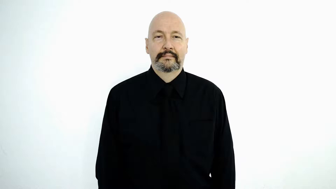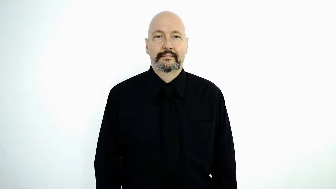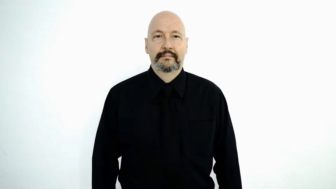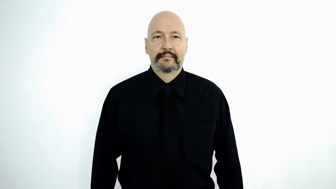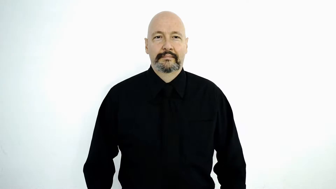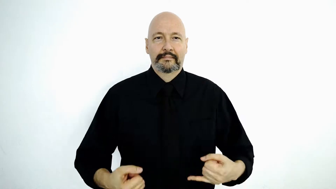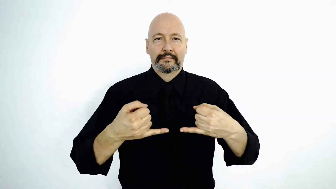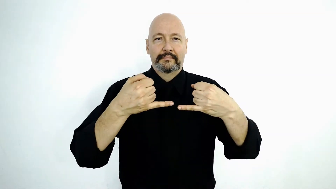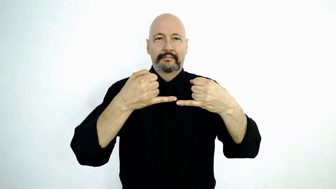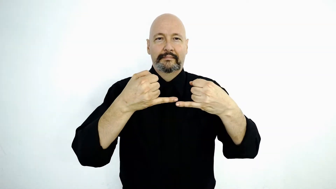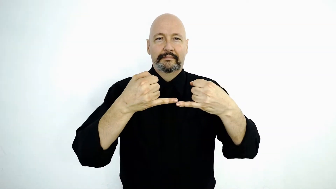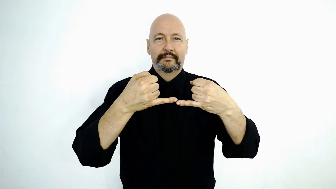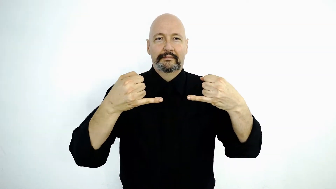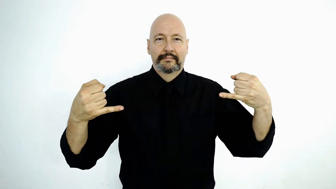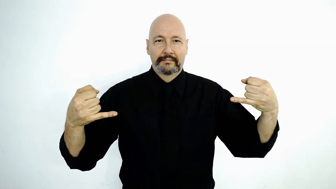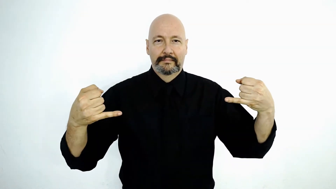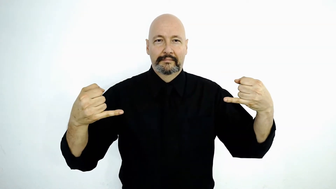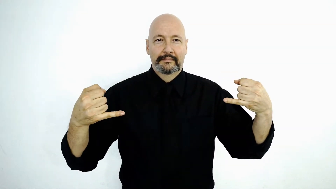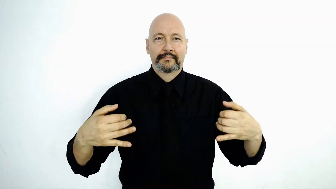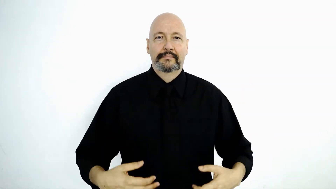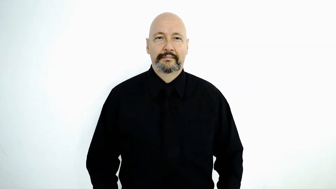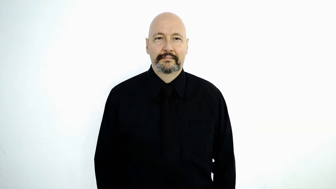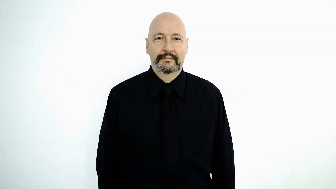WIRE = LINE/STRING